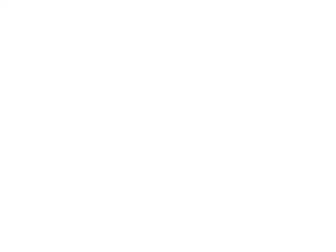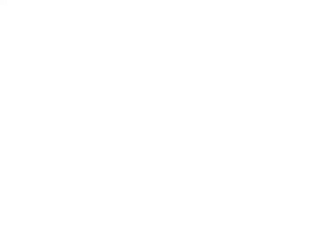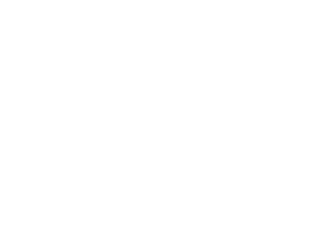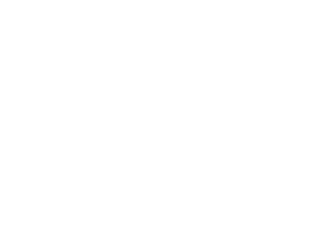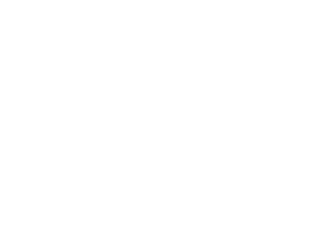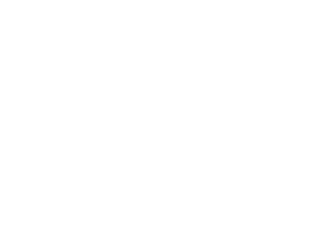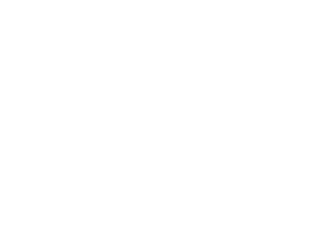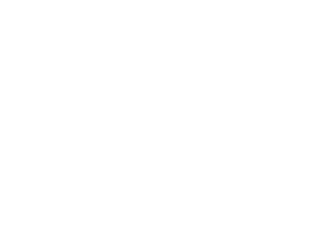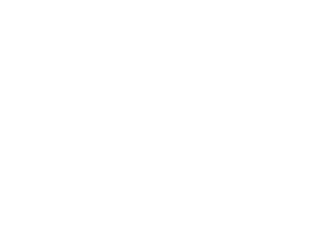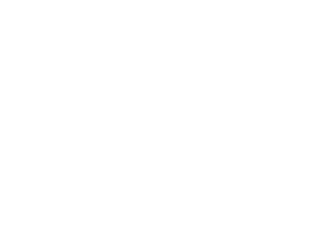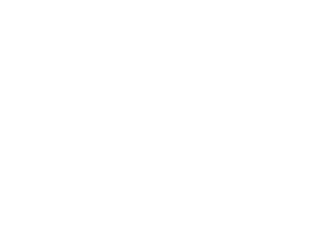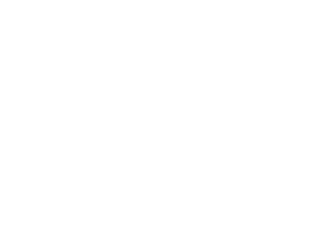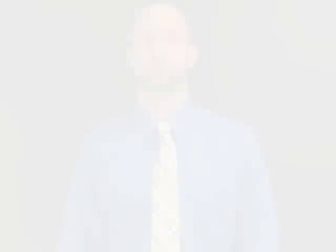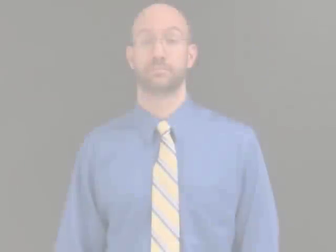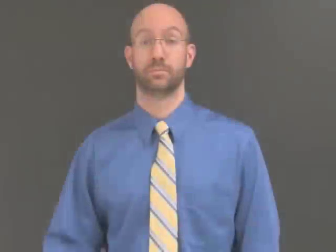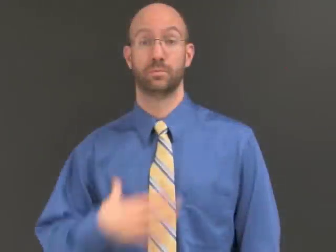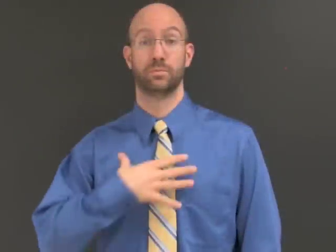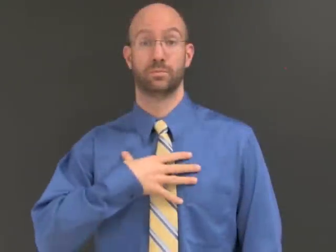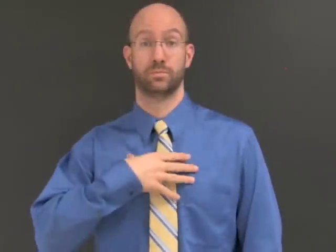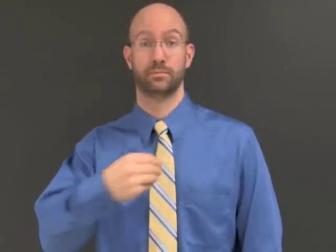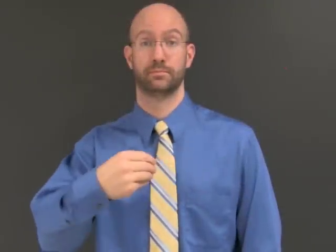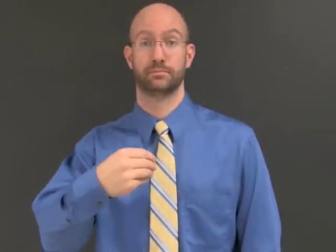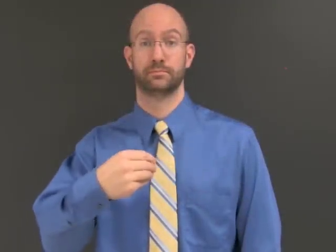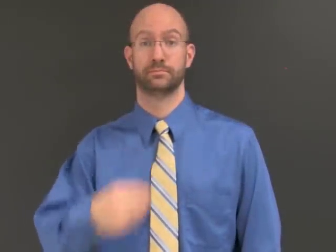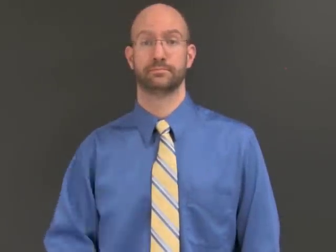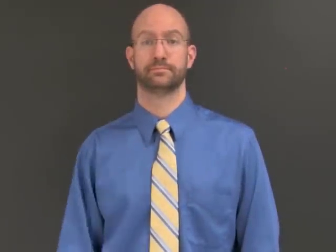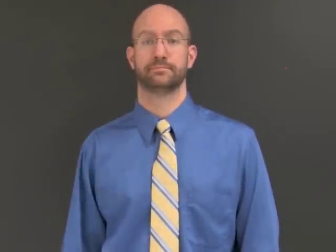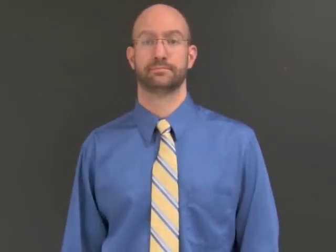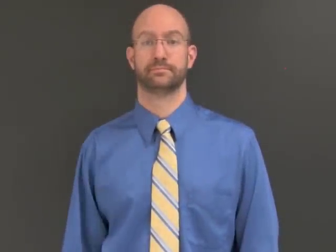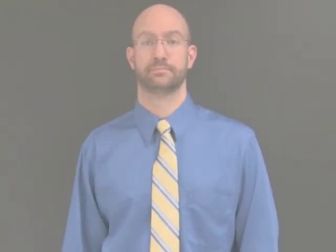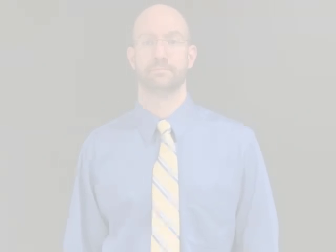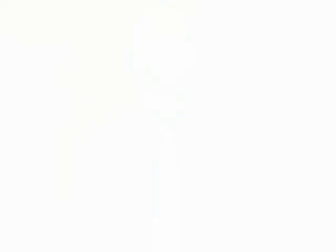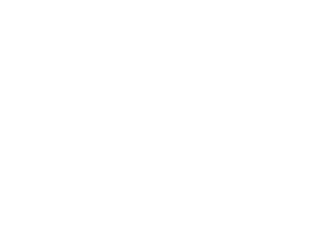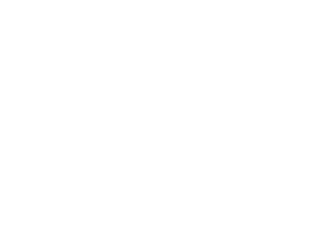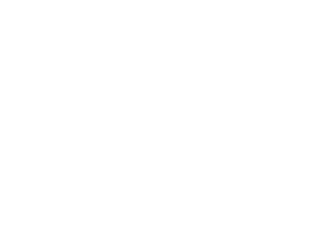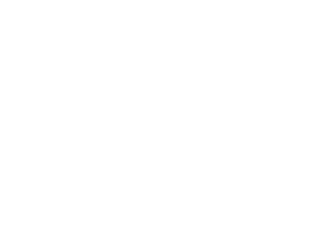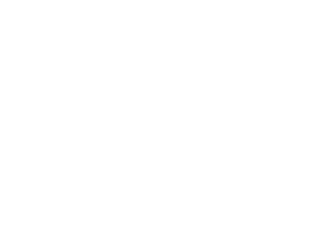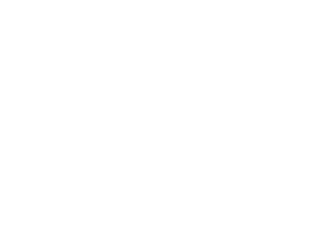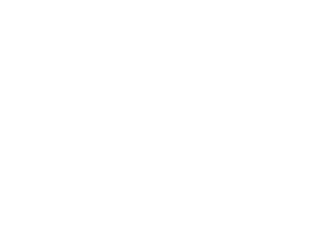WHITE